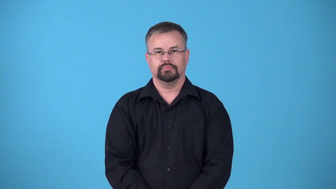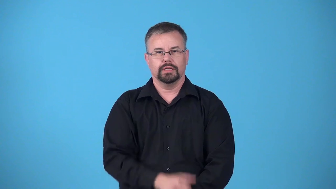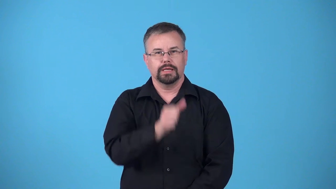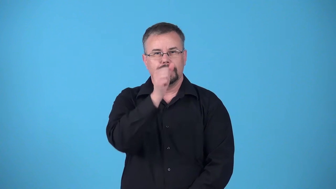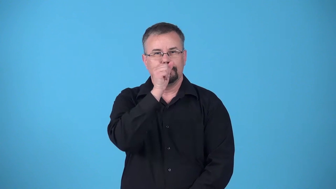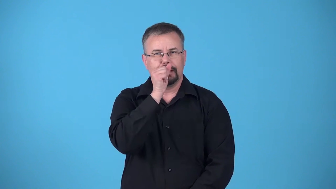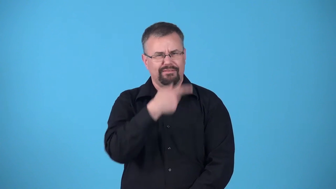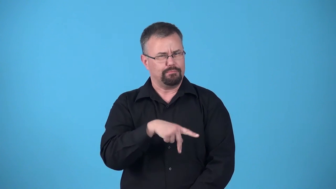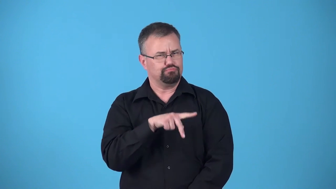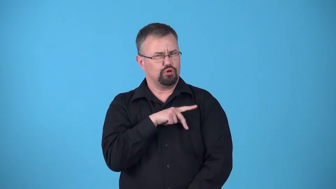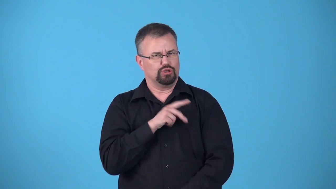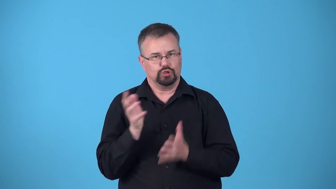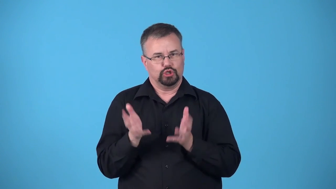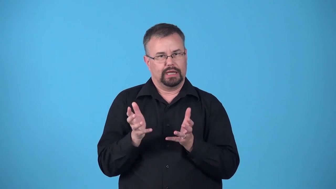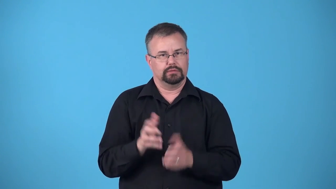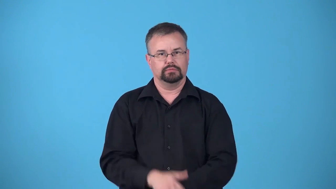heart to heart